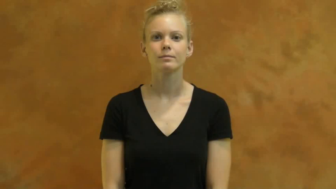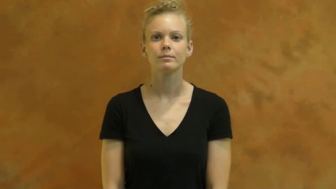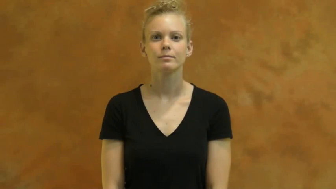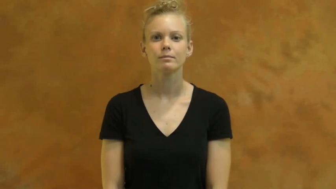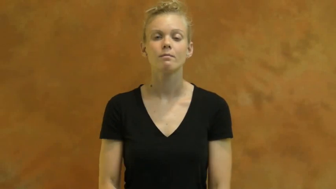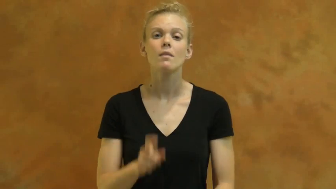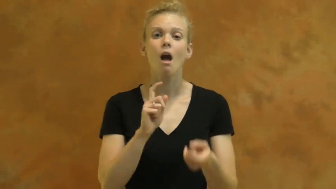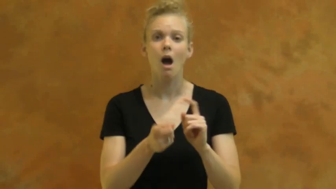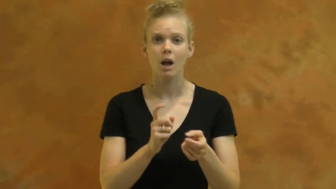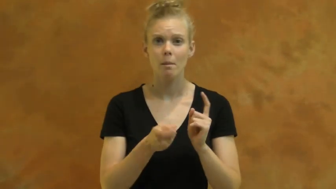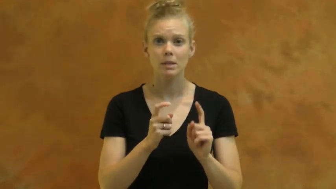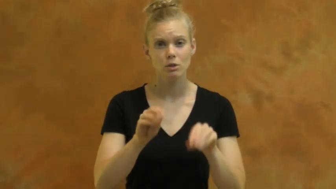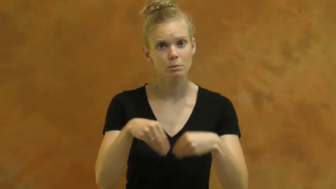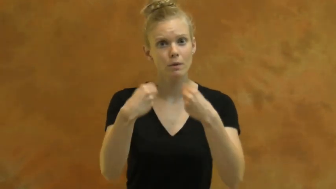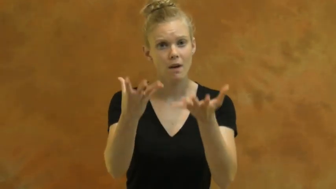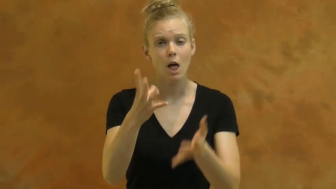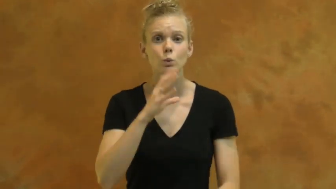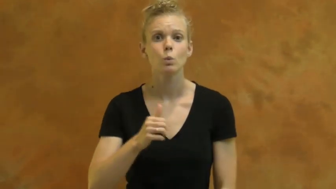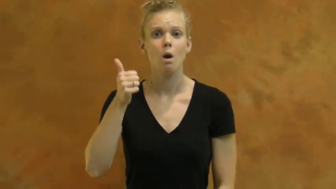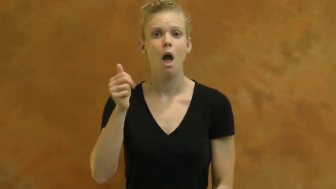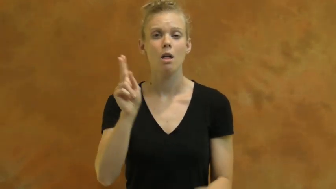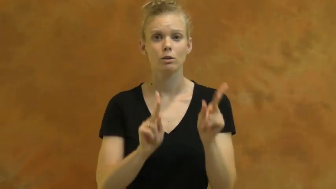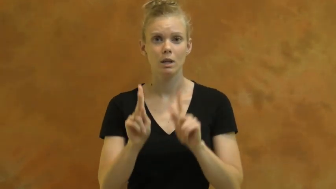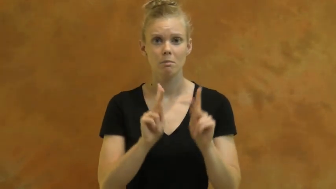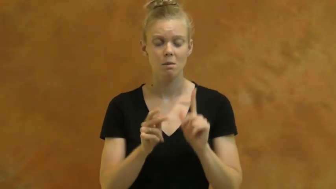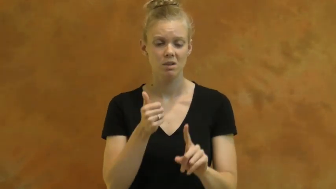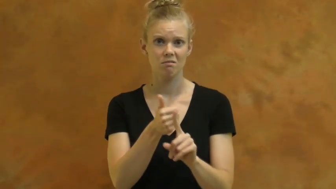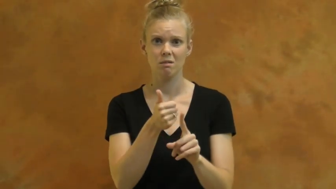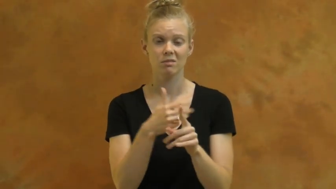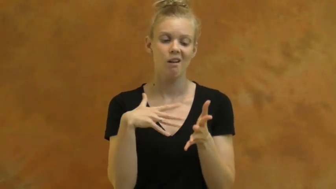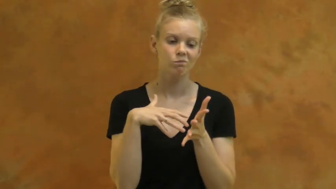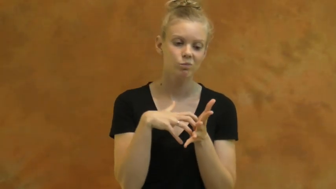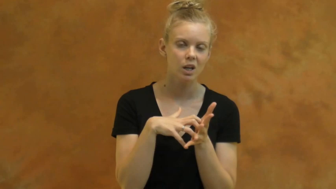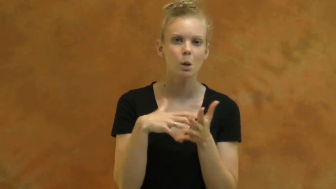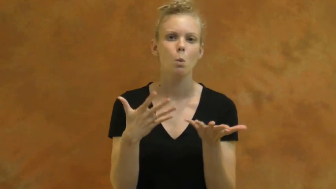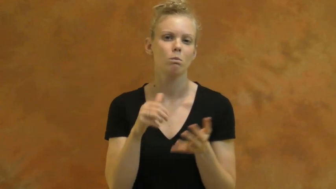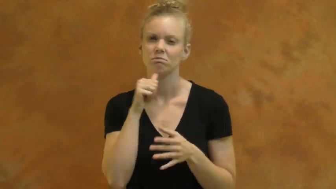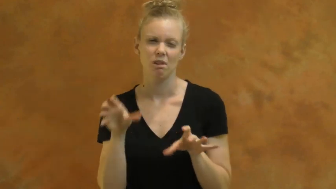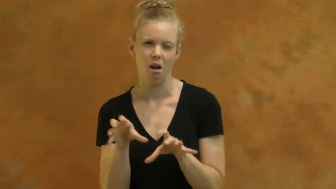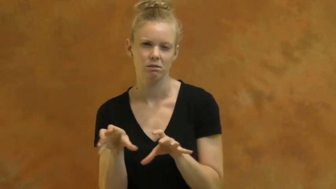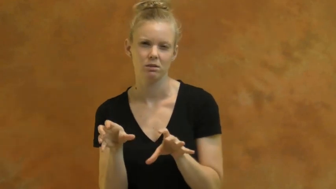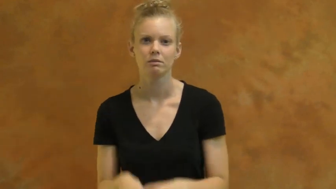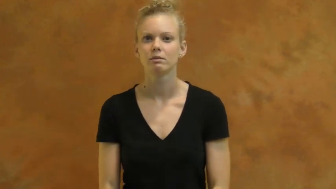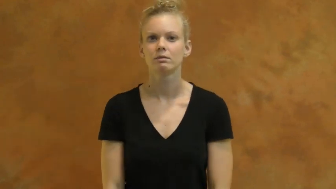residential care home